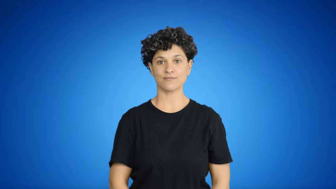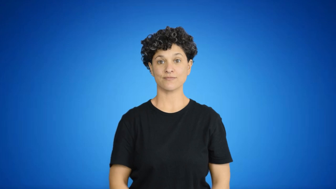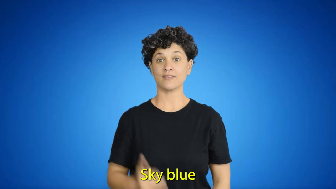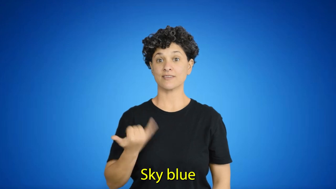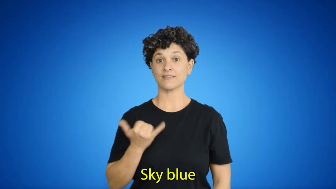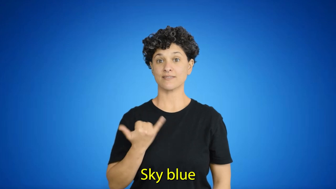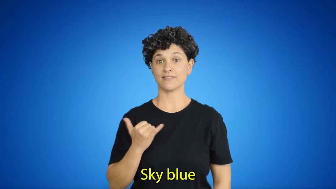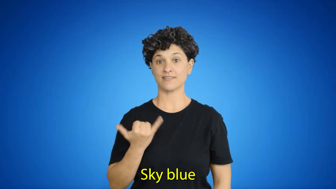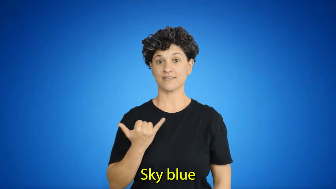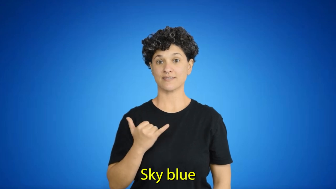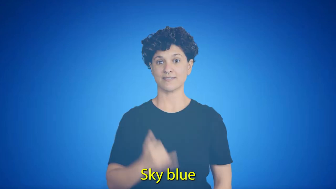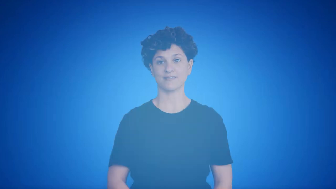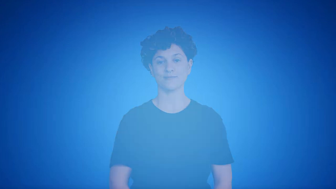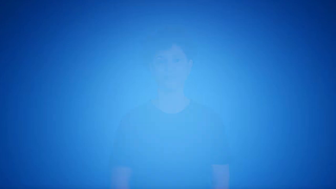Sky blue